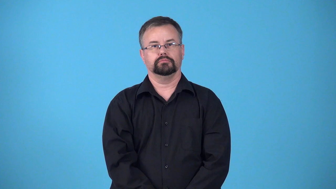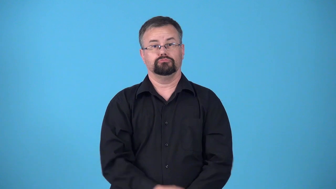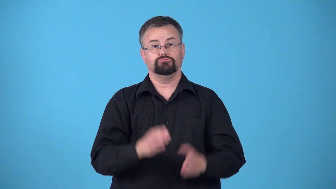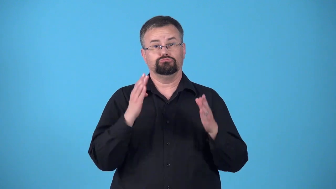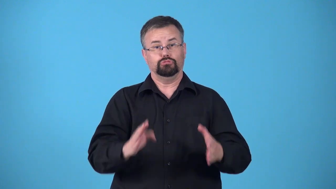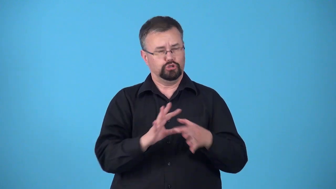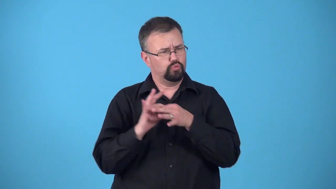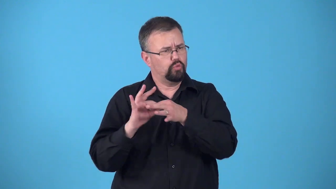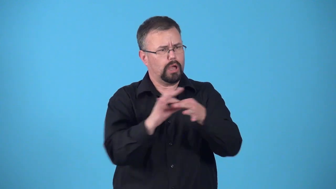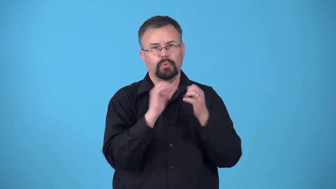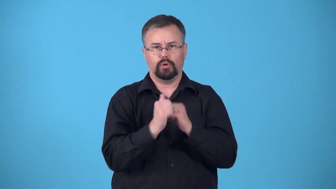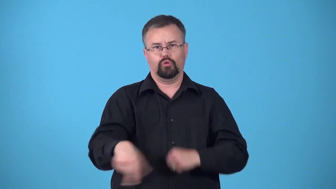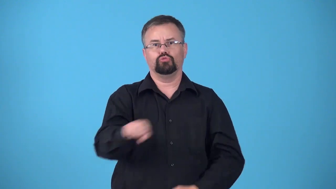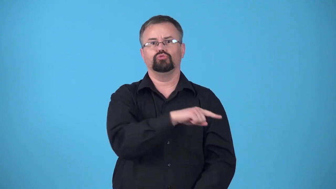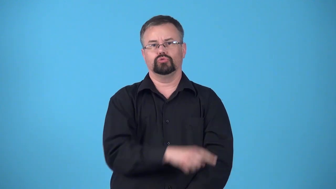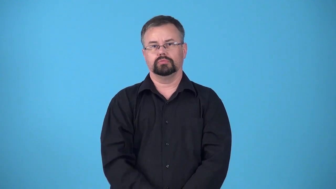team player